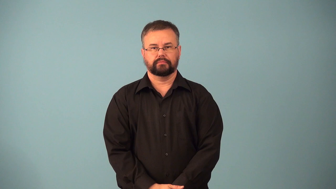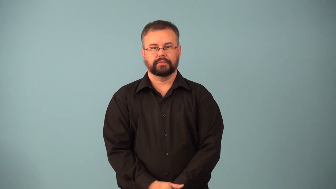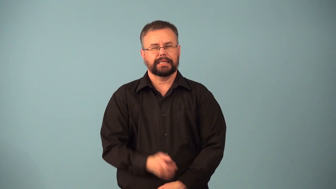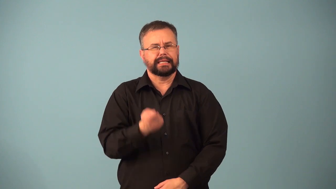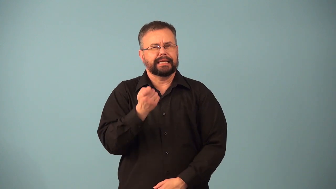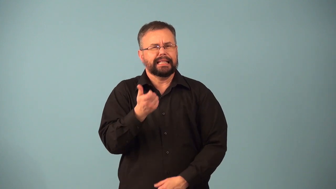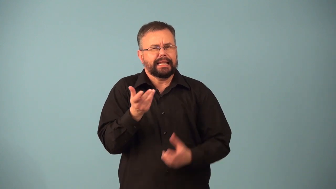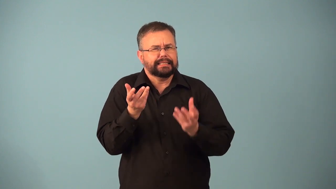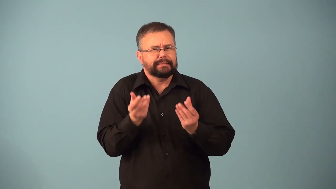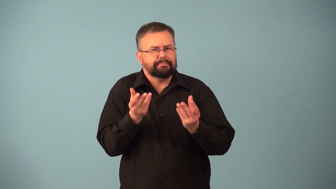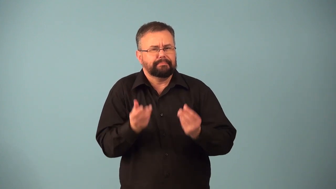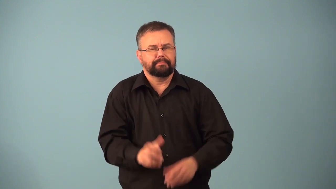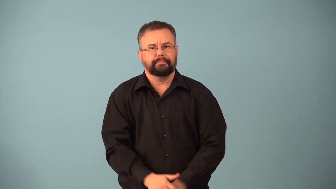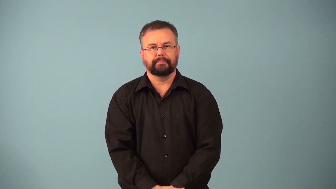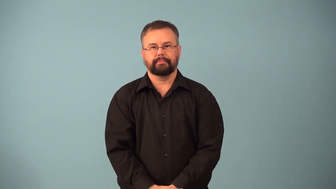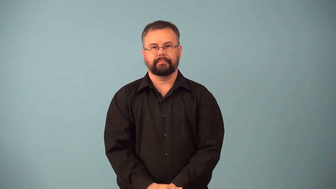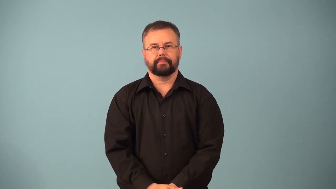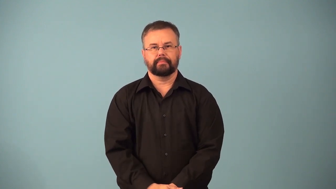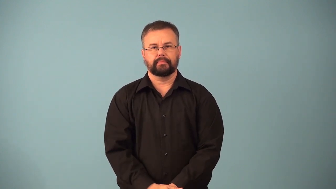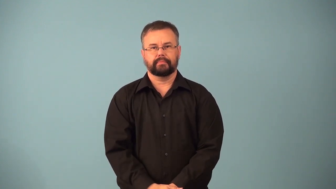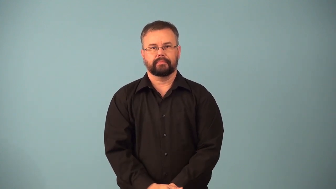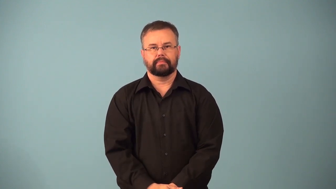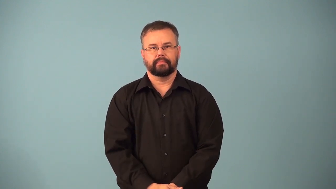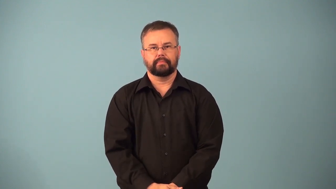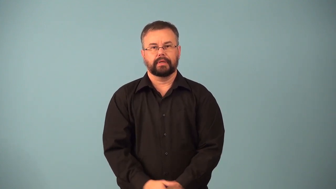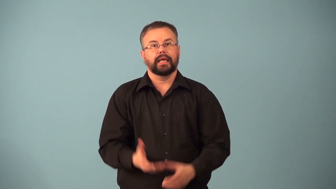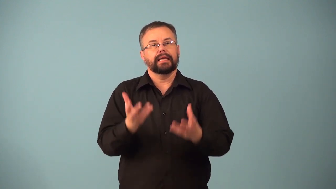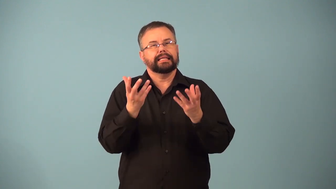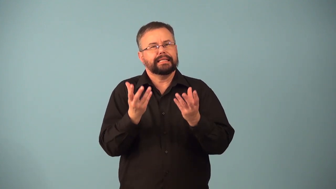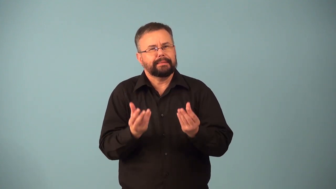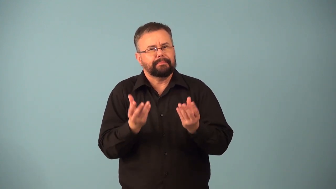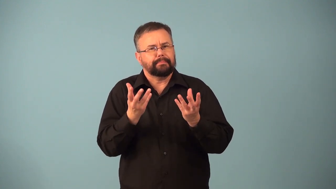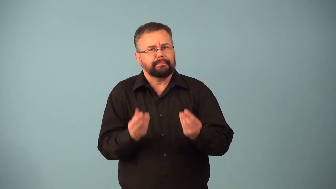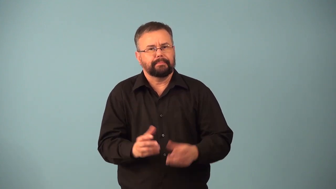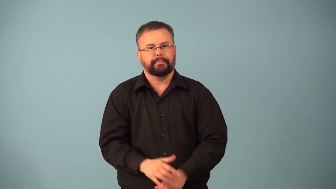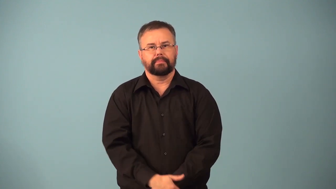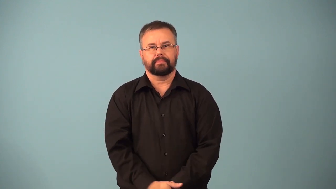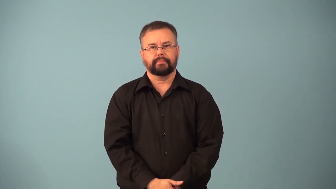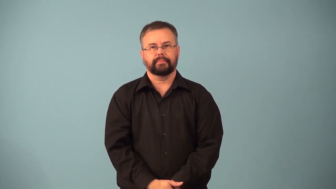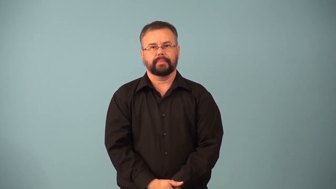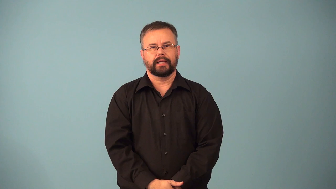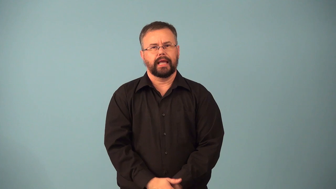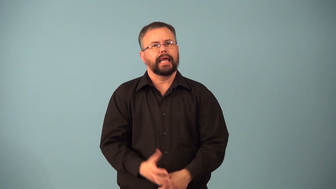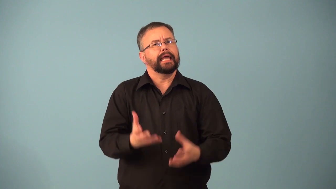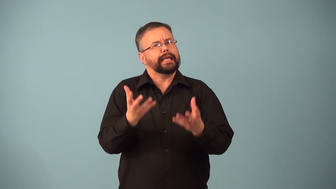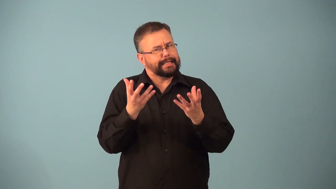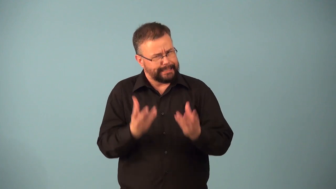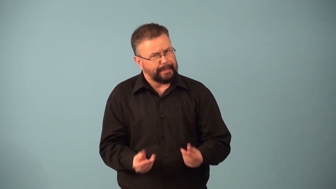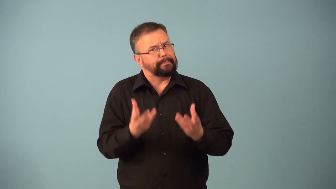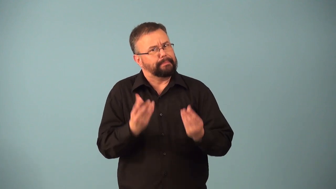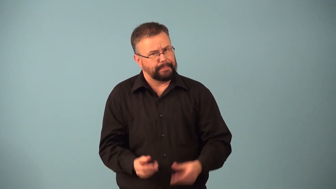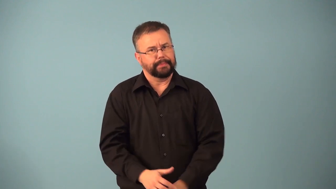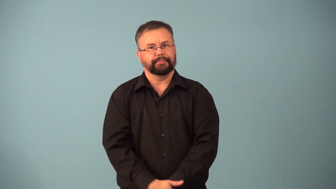dewy,dewier,dewiest